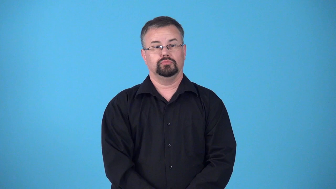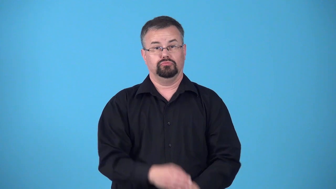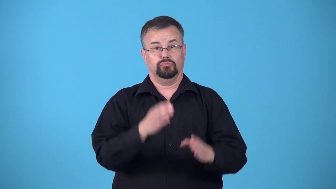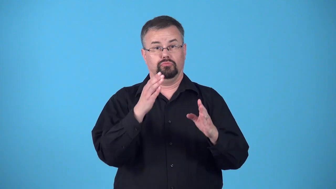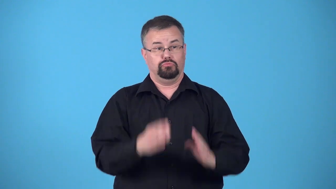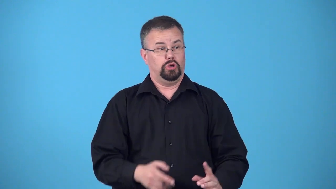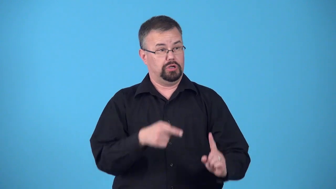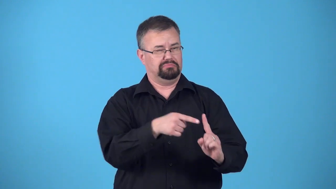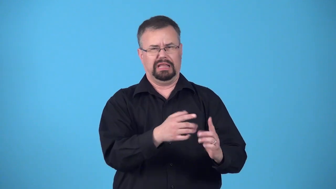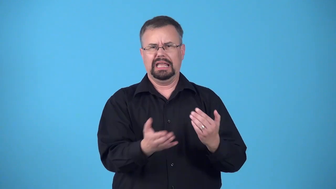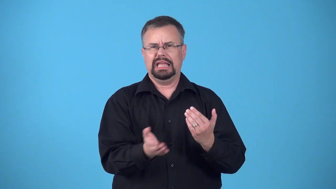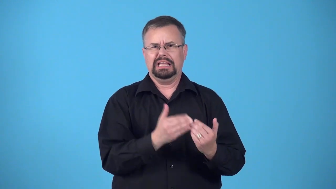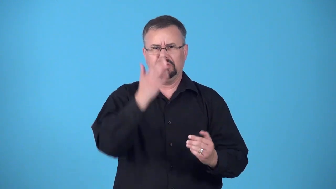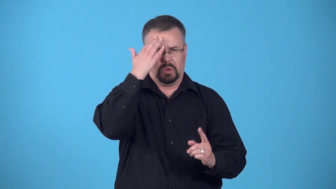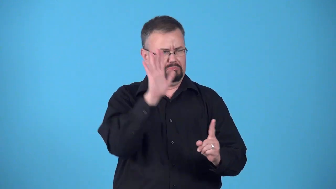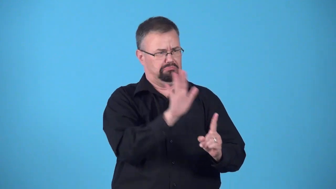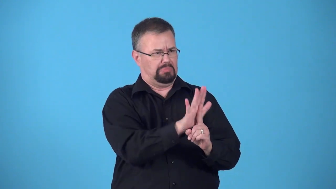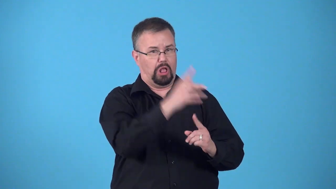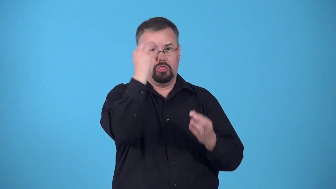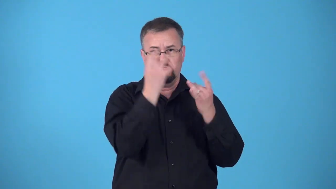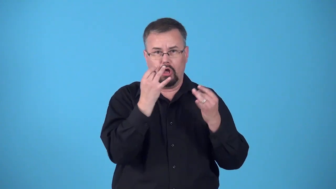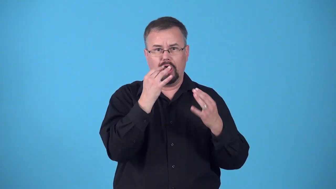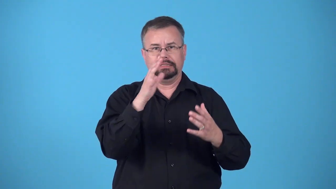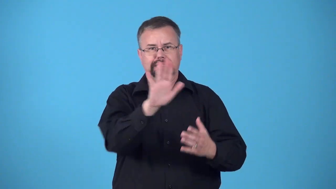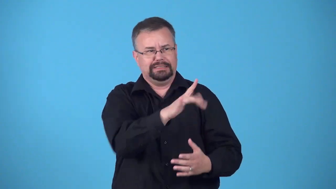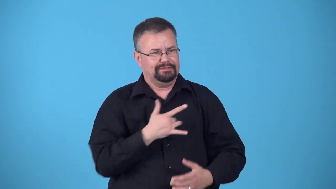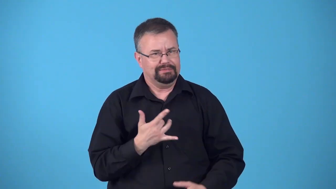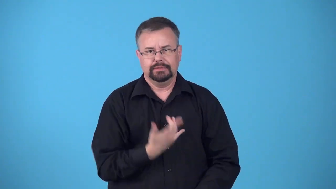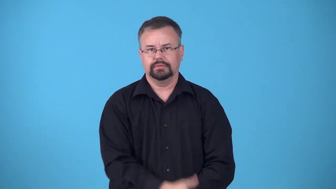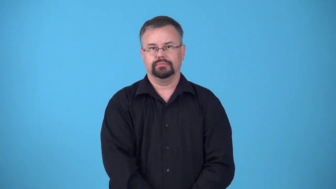open book